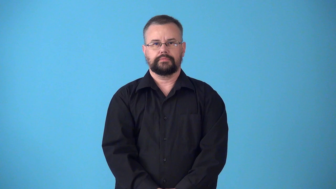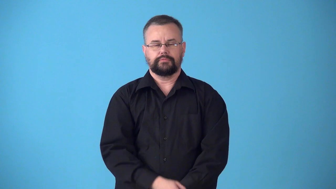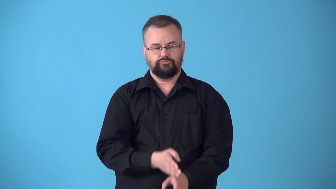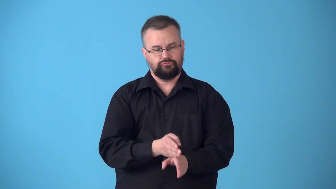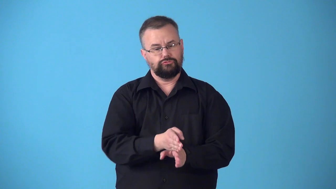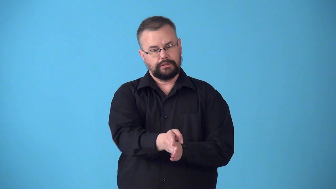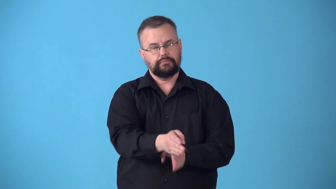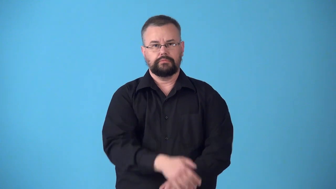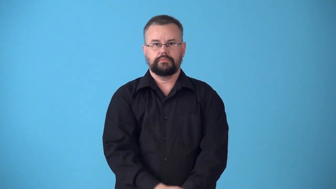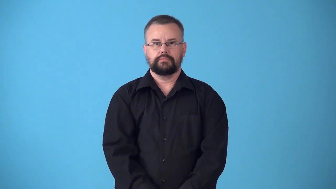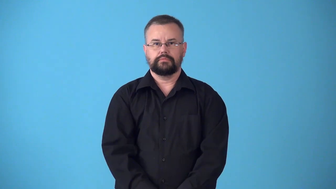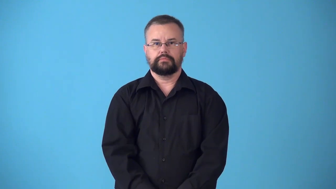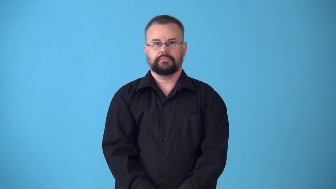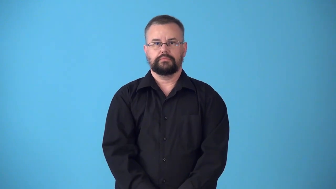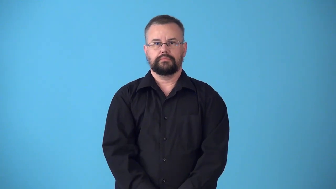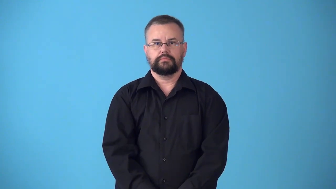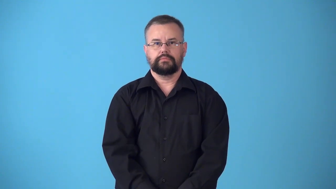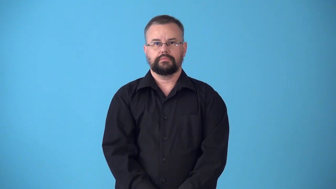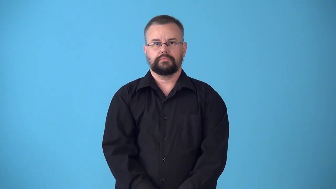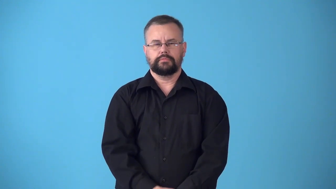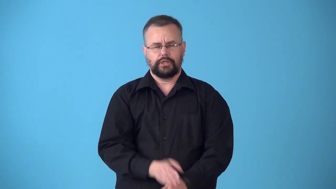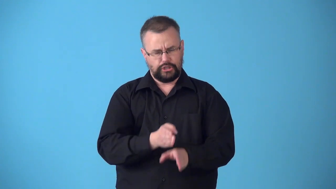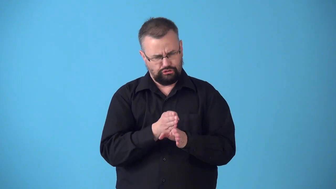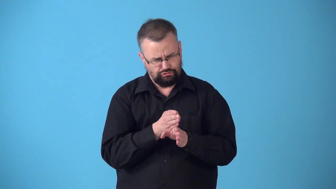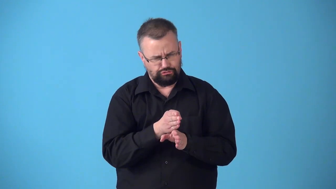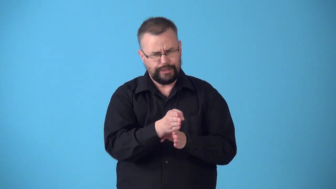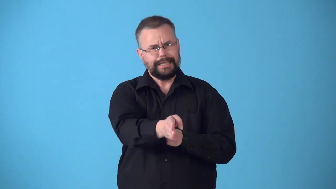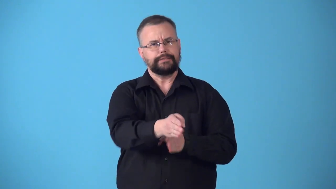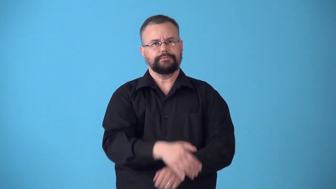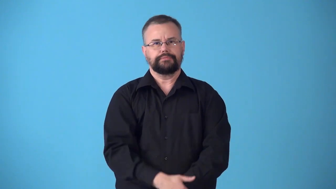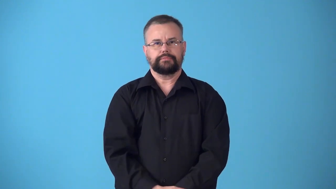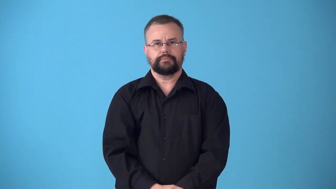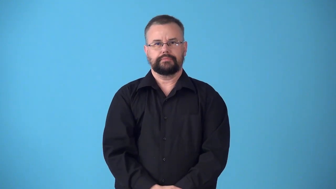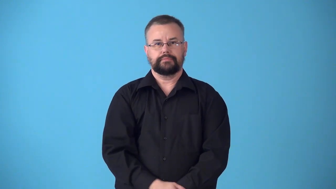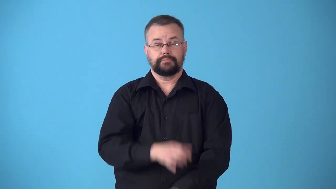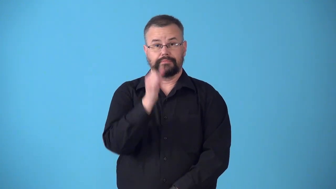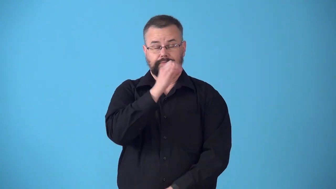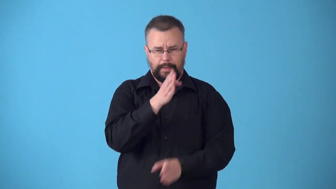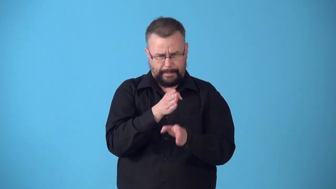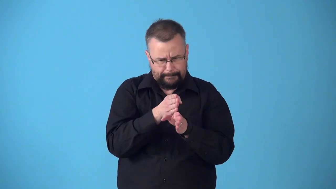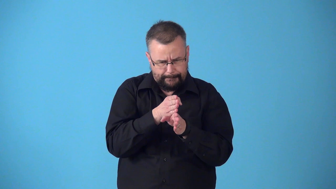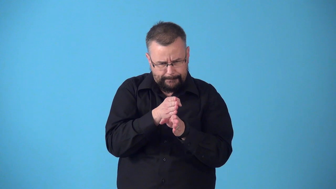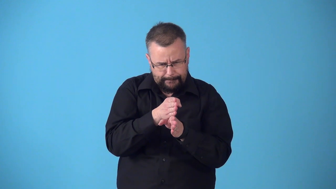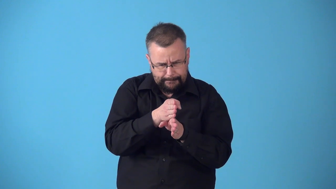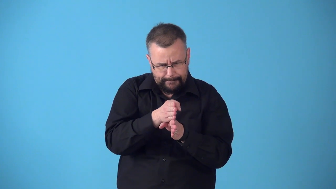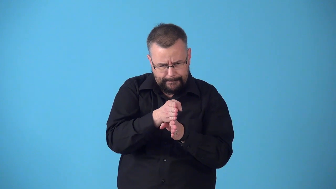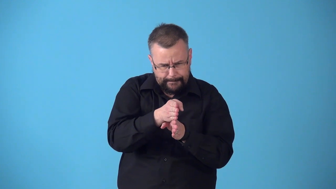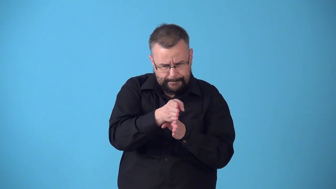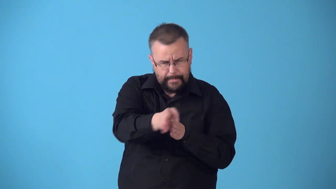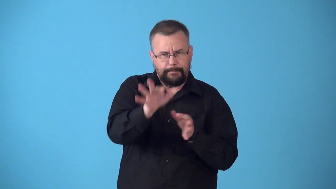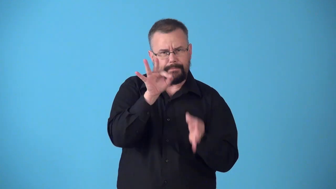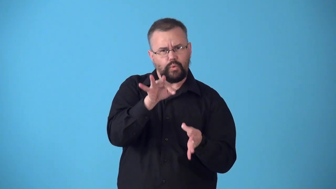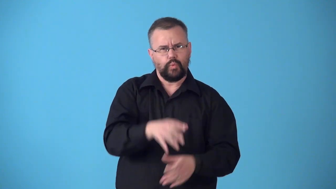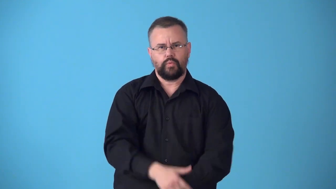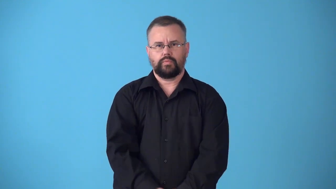straight,straighter,straightest line